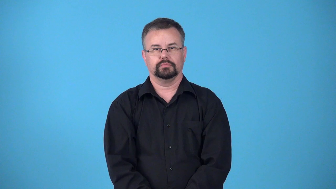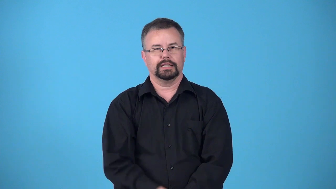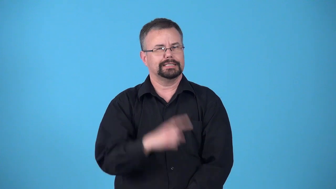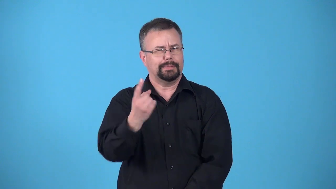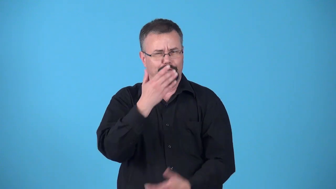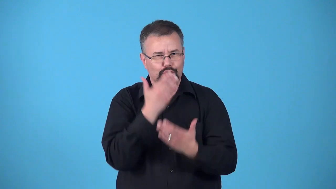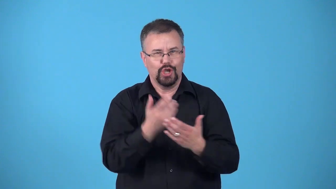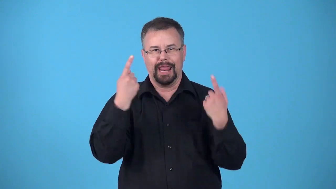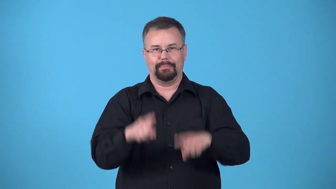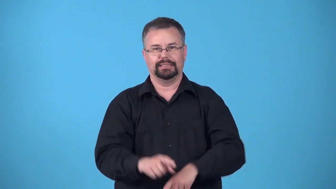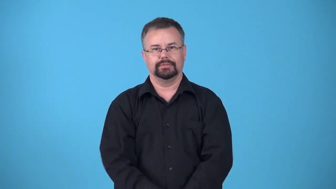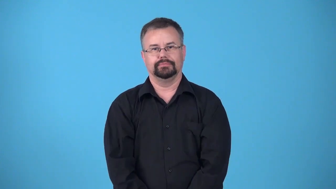ship came in